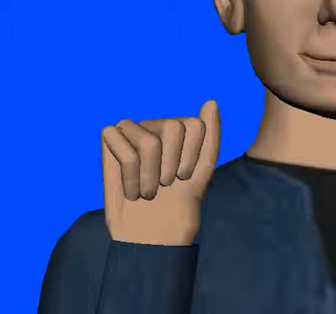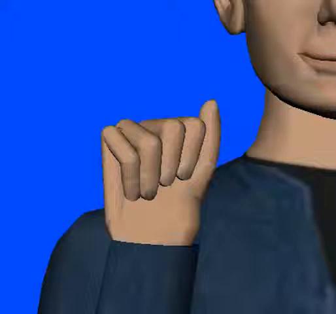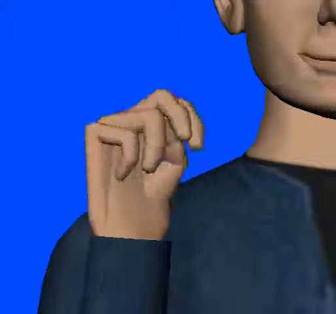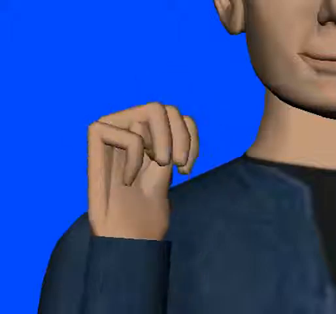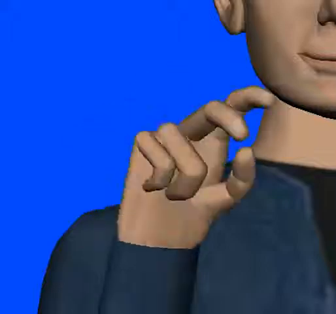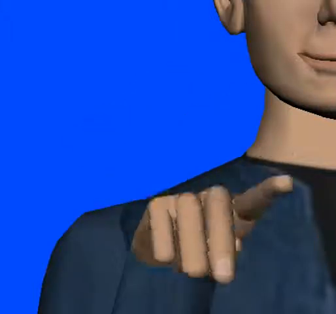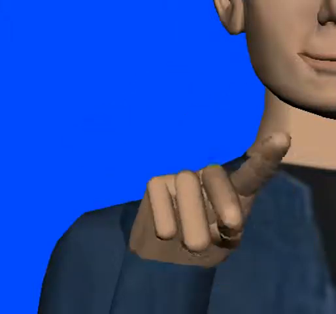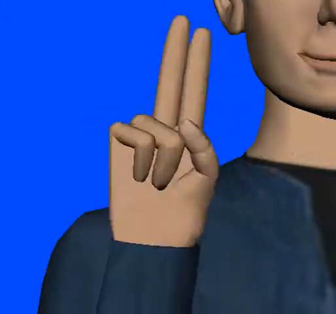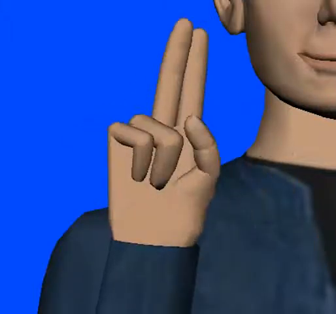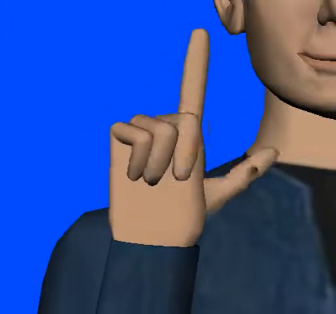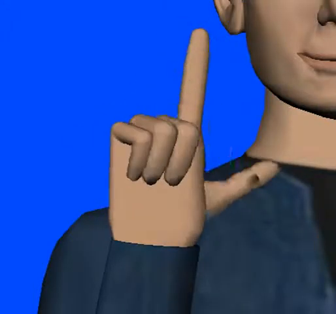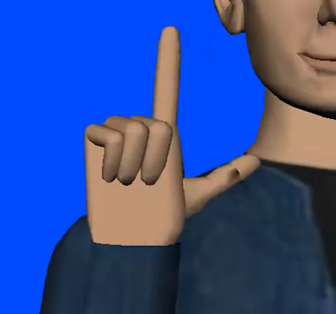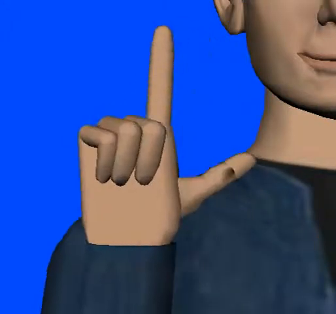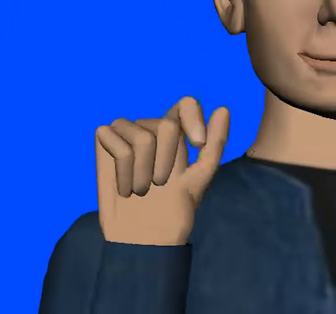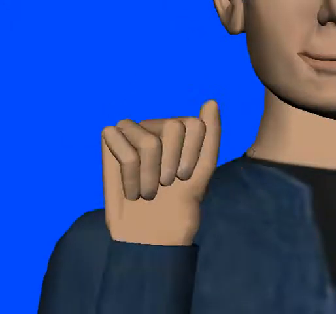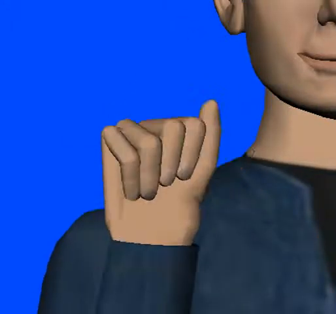ampulla